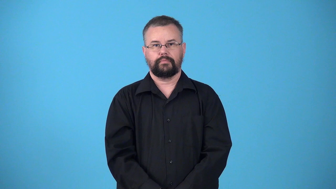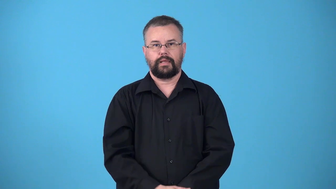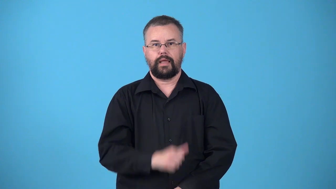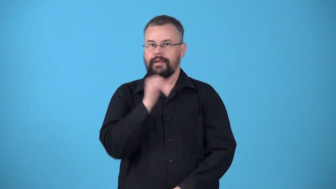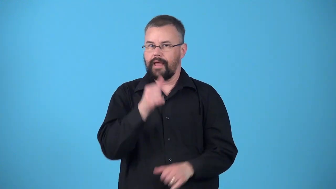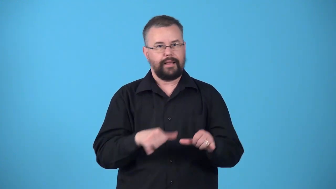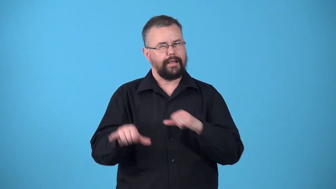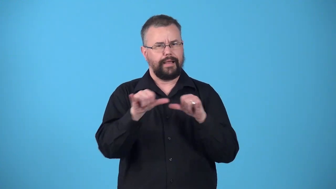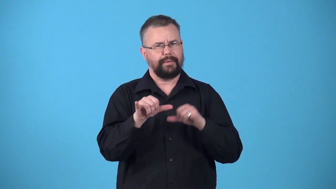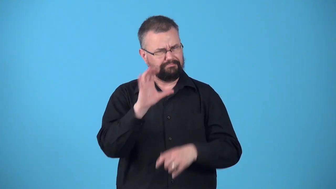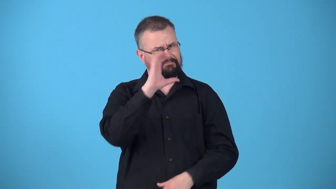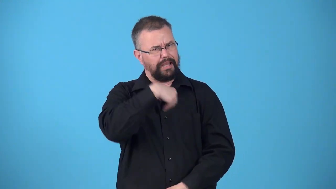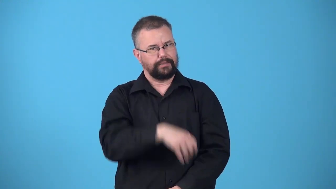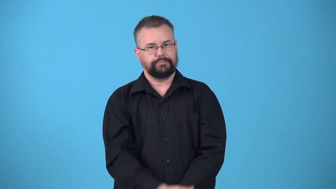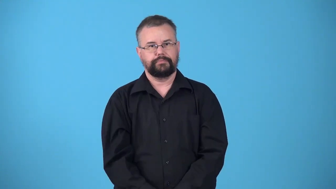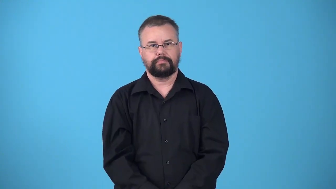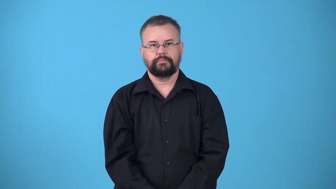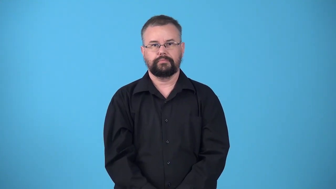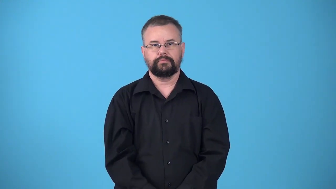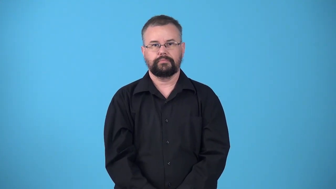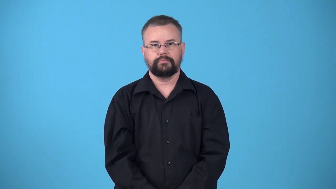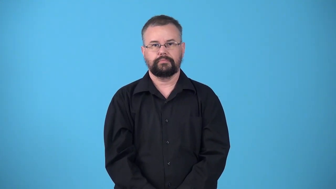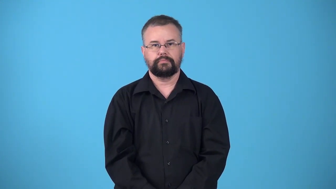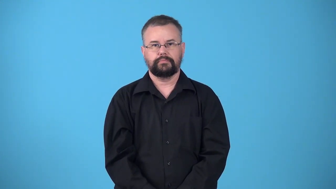uncommon